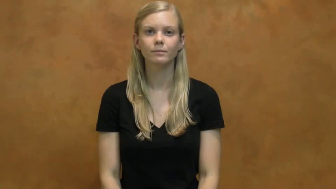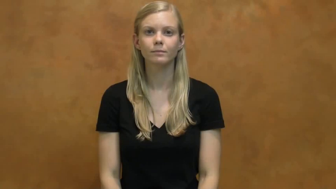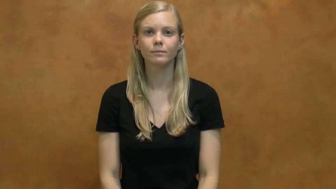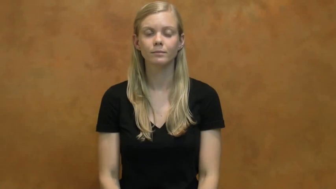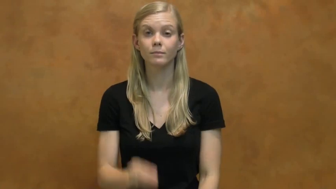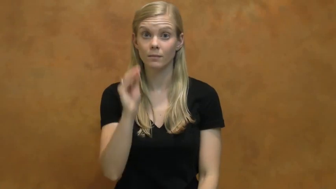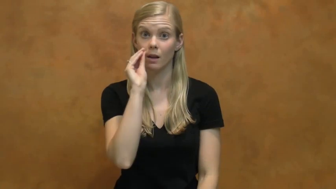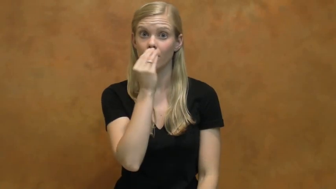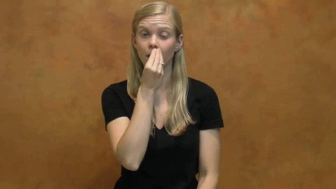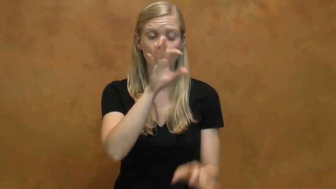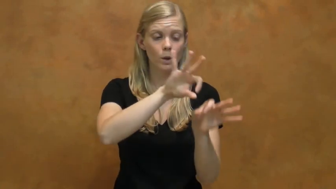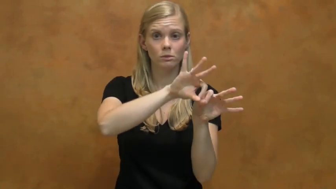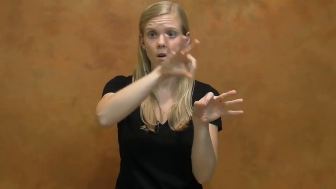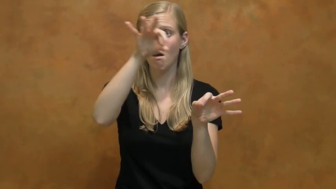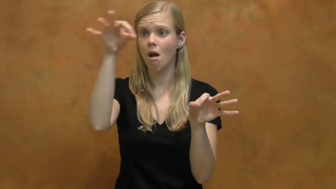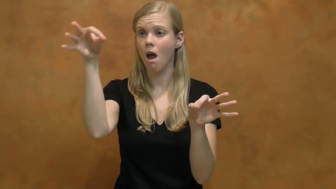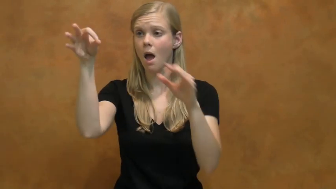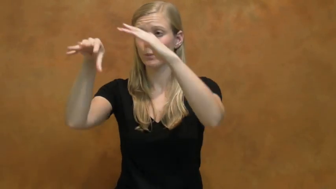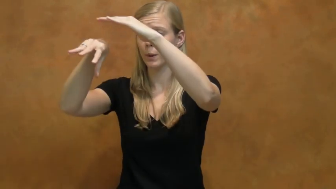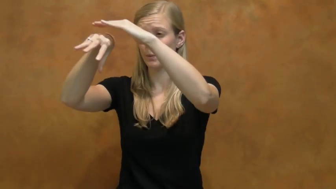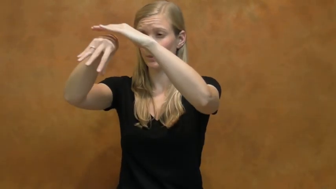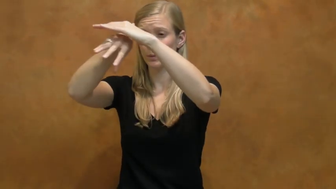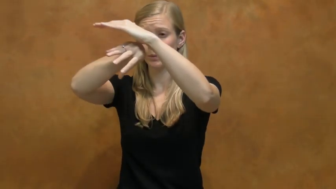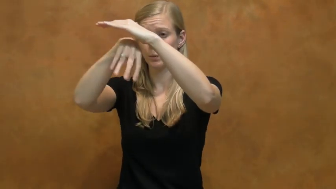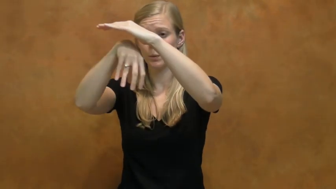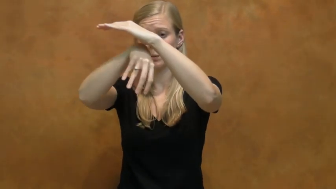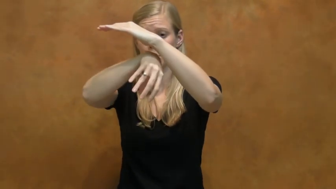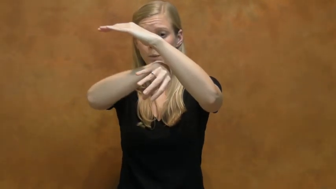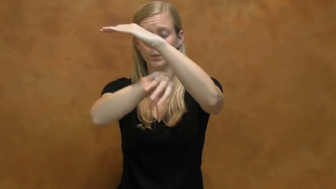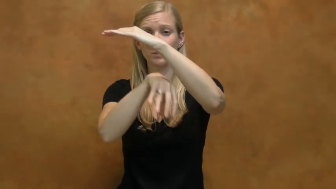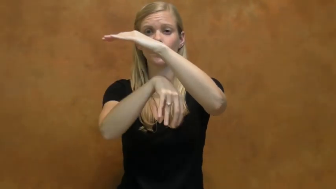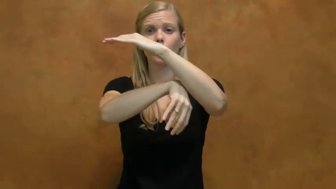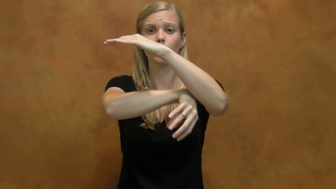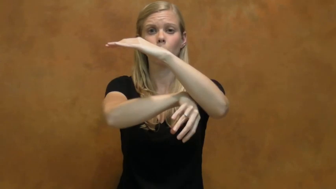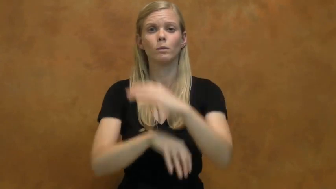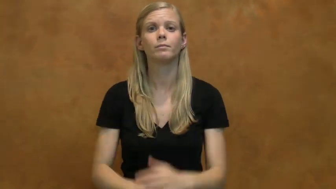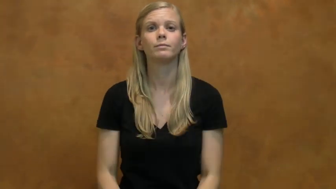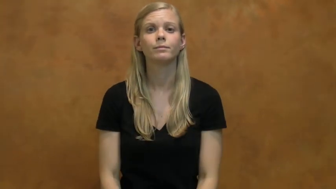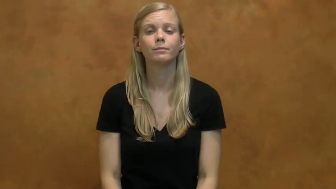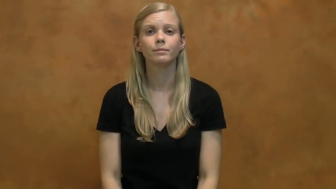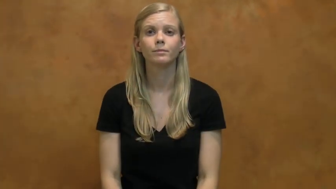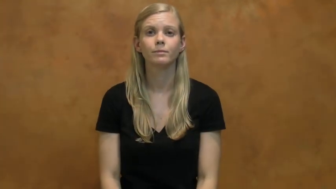lily of the valley